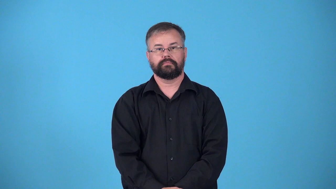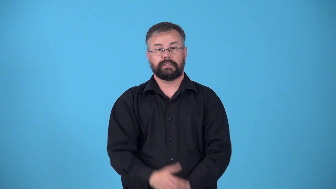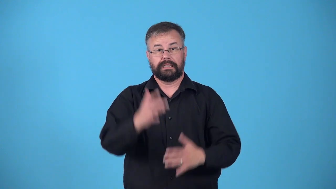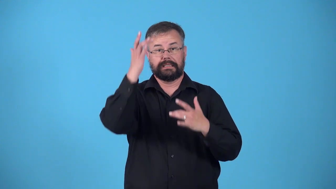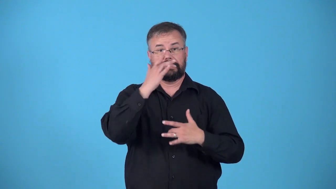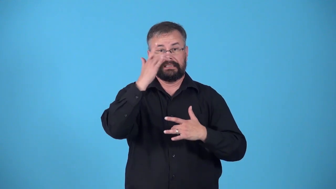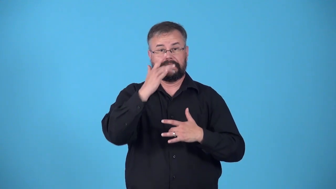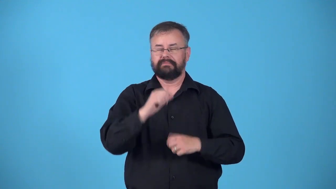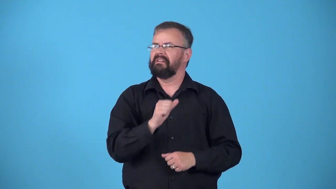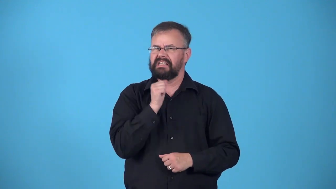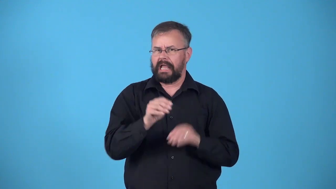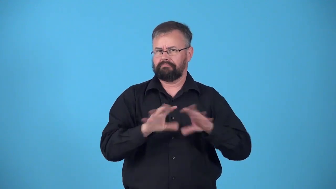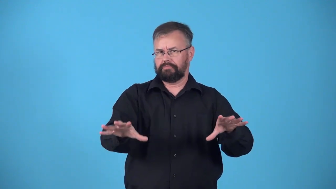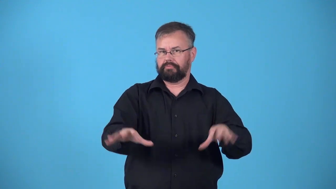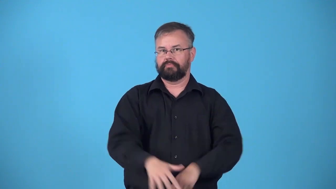nontransmissible